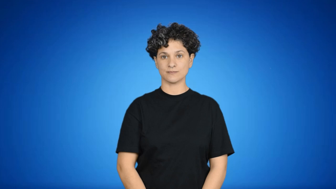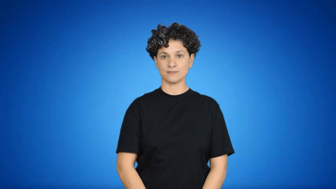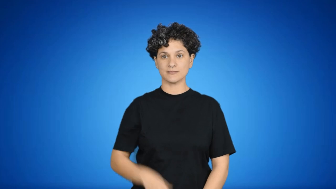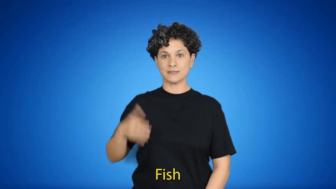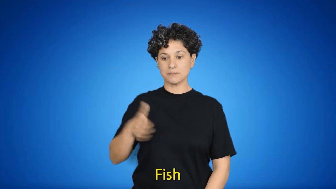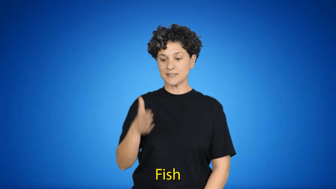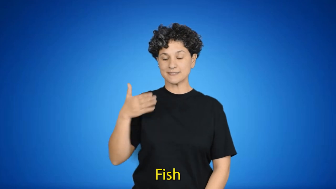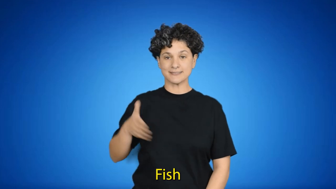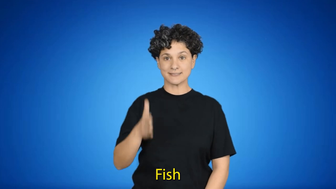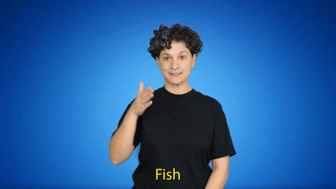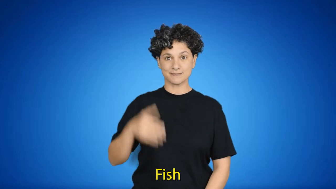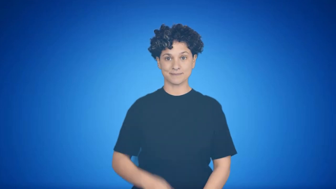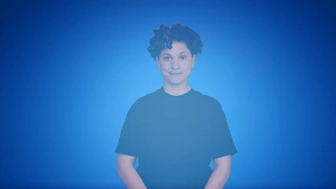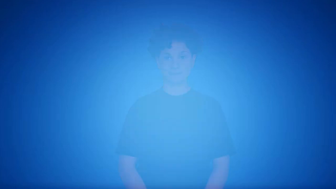Fish